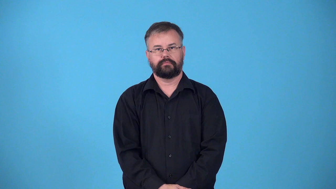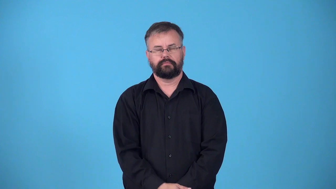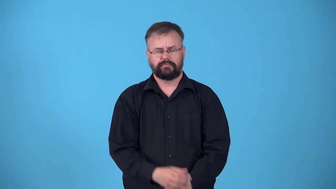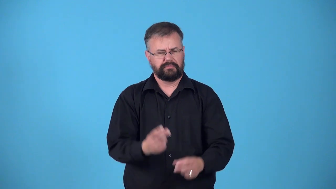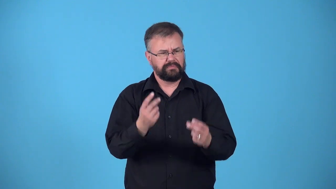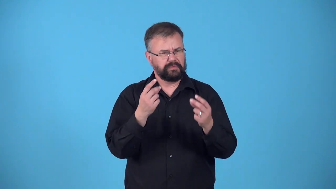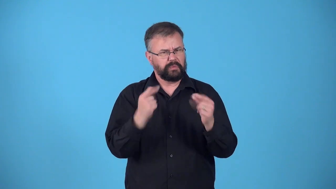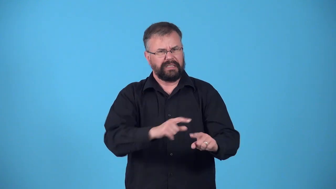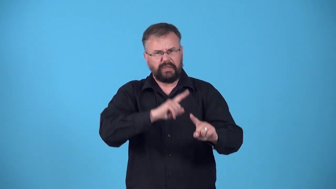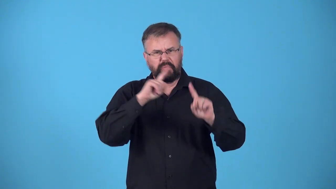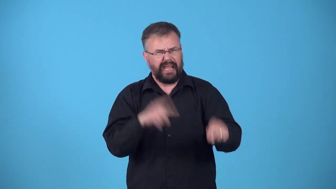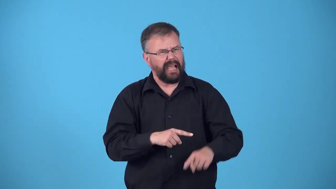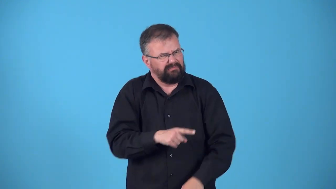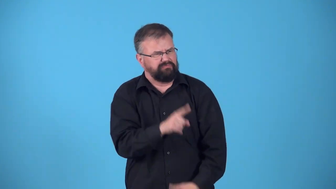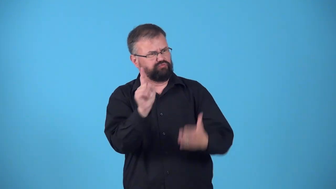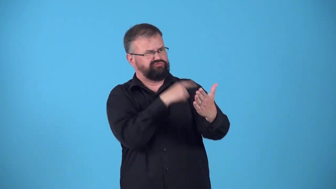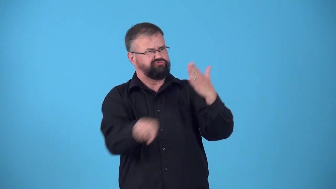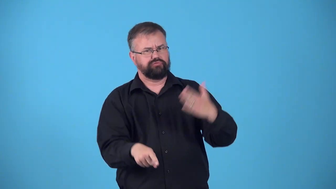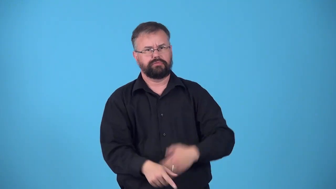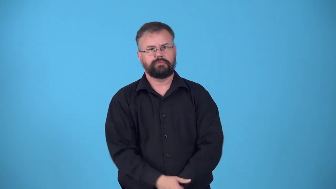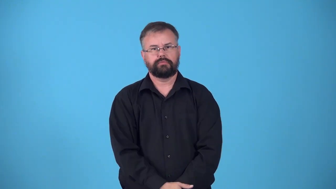pounce